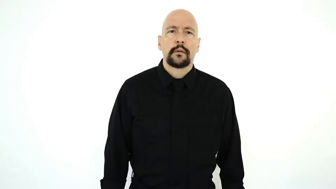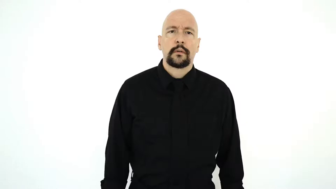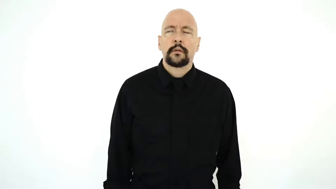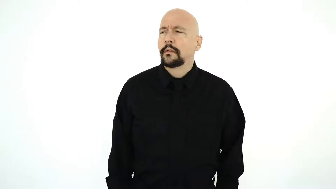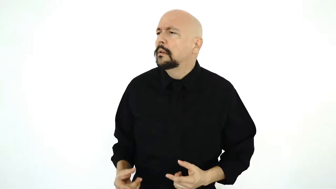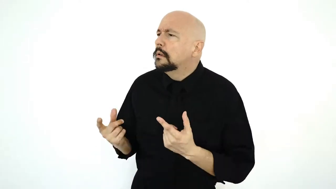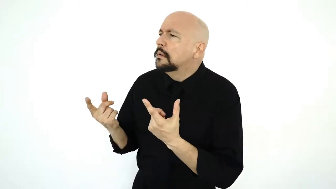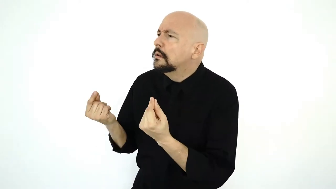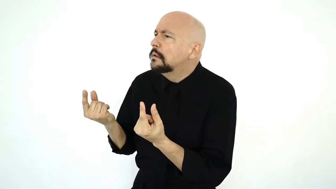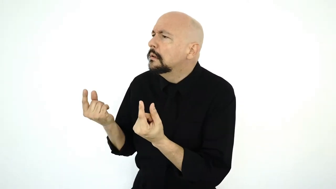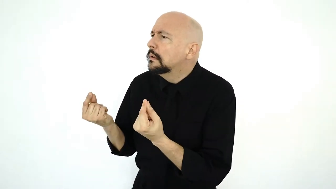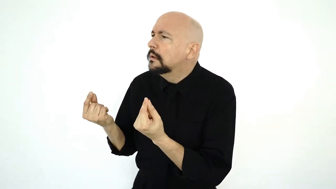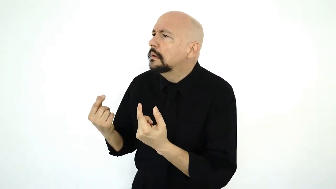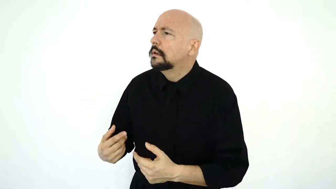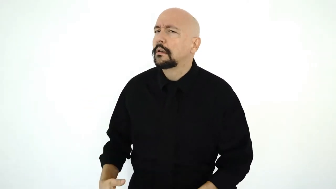#what-DO?/DO-DO-[lexicalized-fingerspelling]-[side-view]